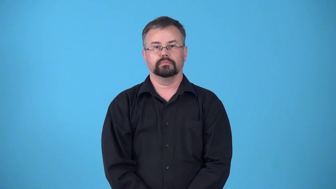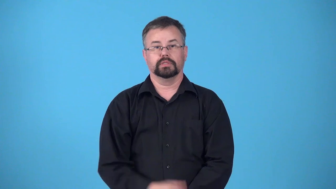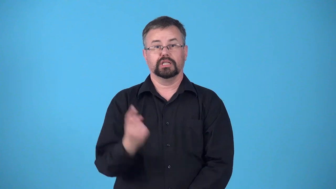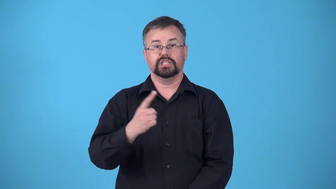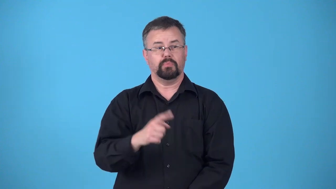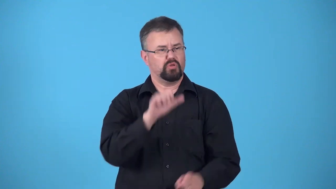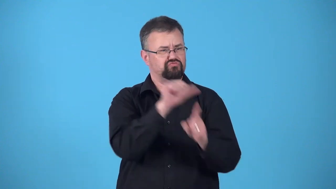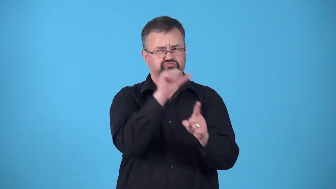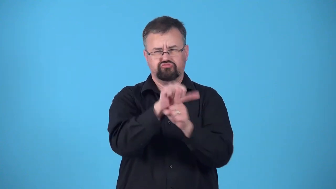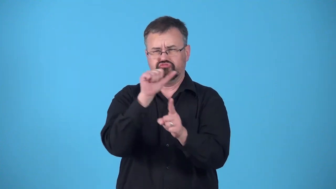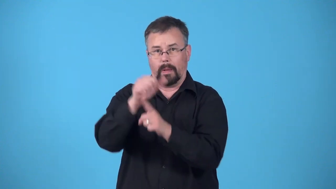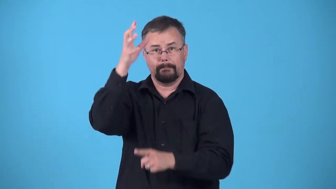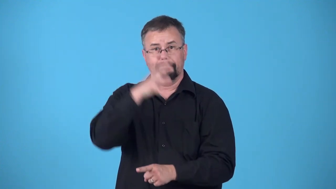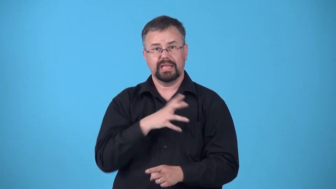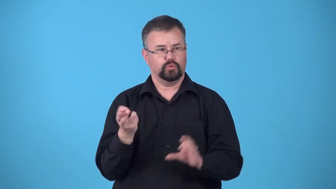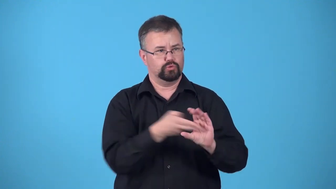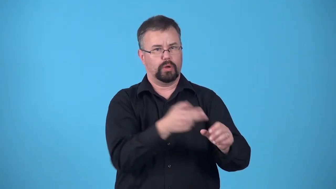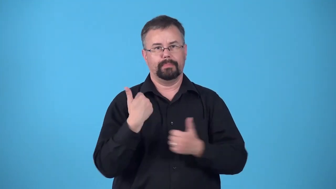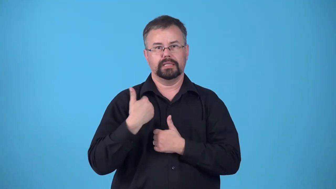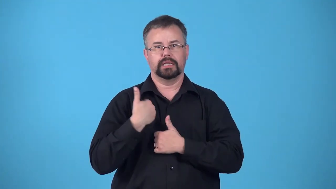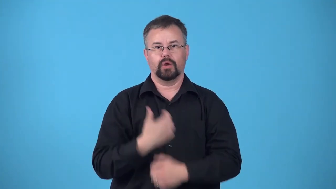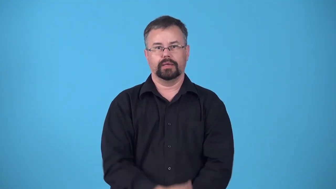crimper